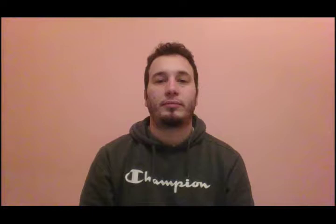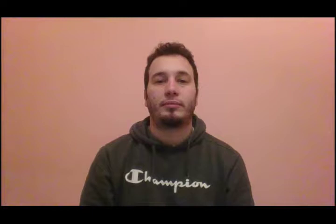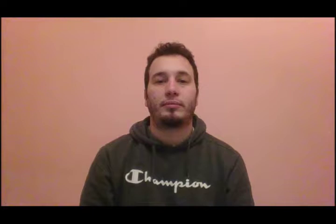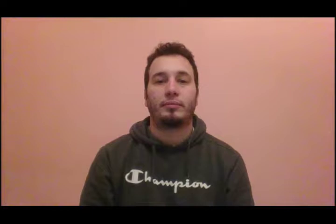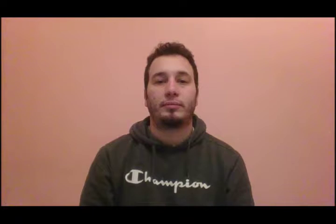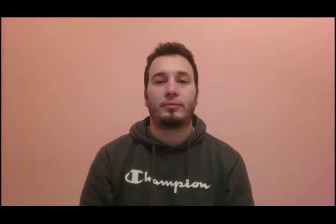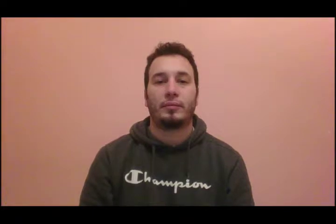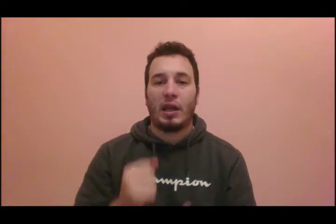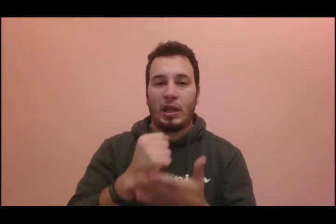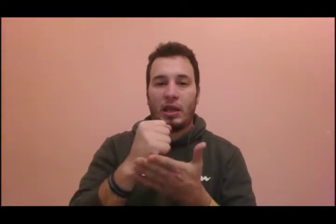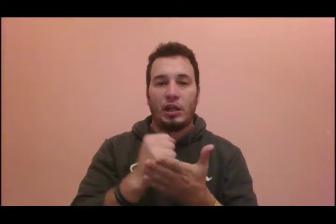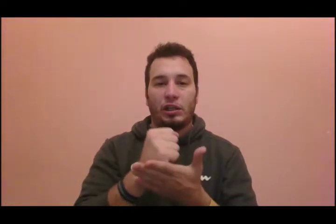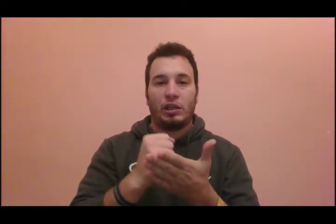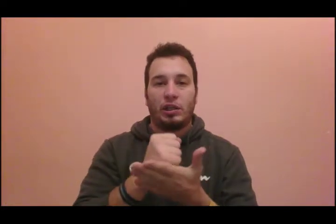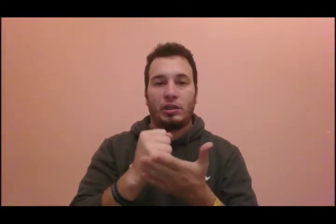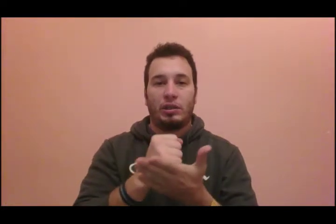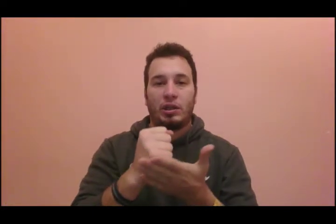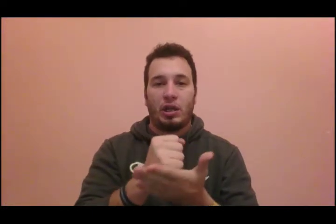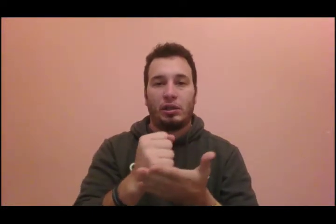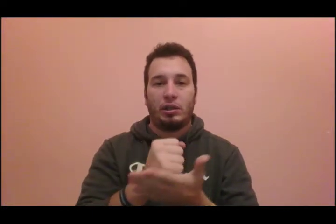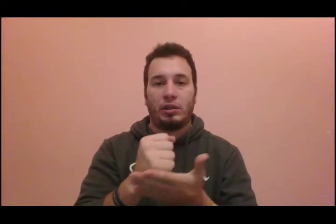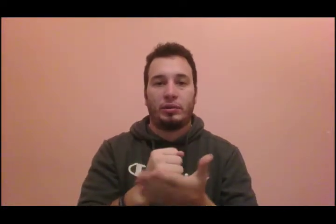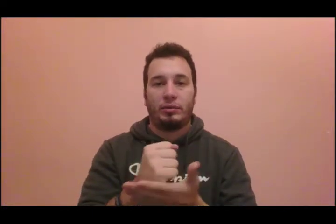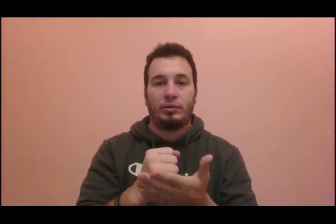green